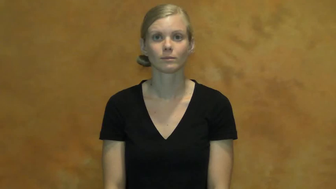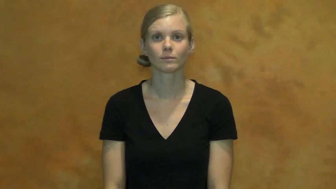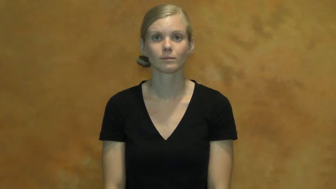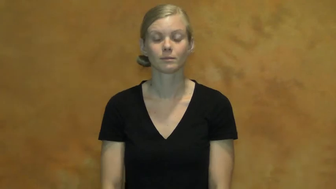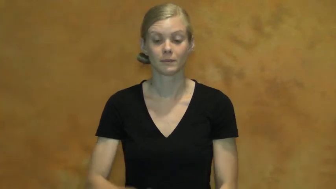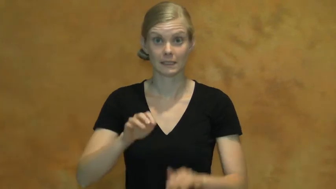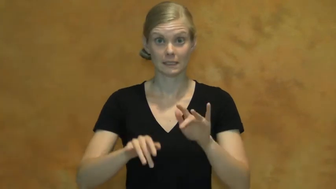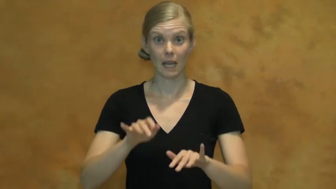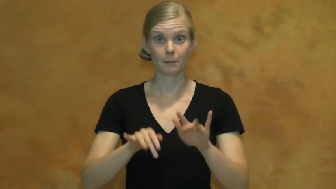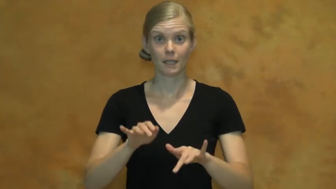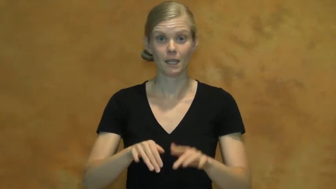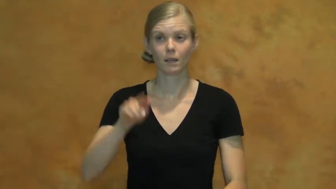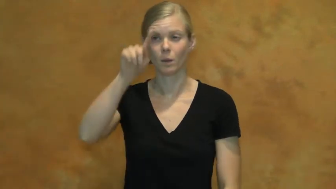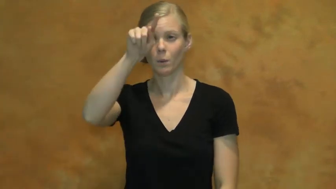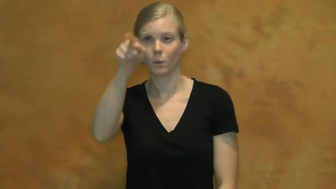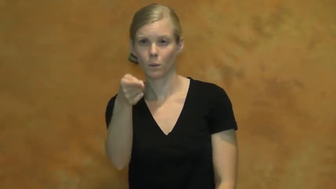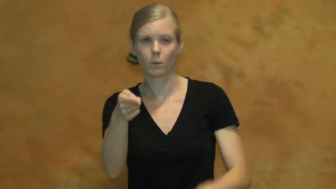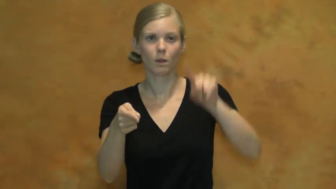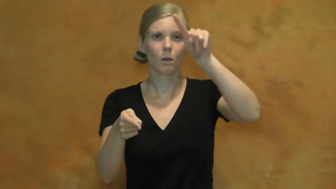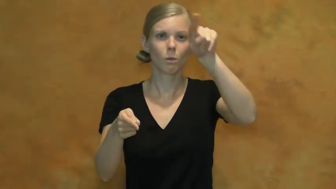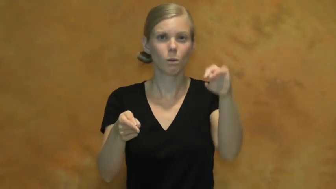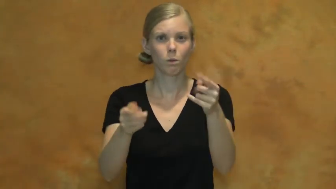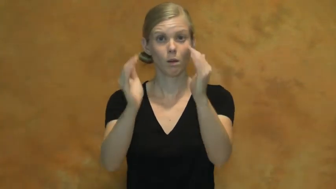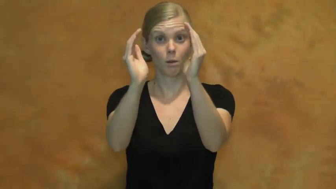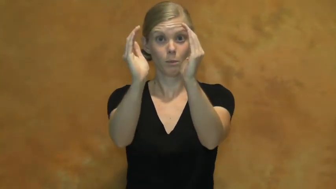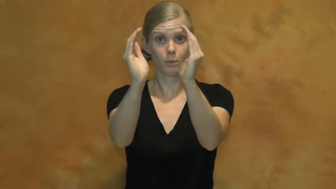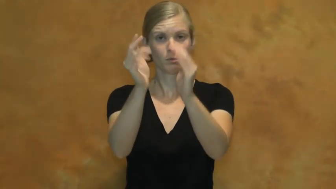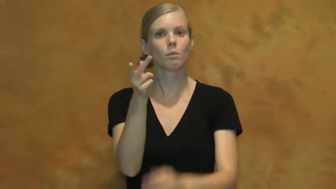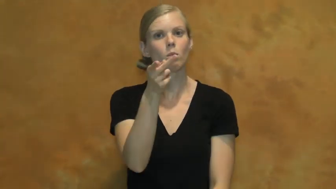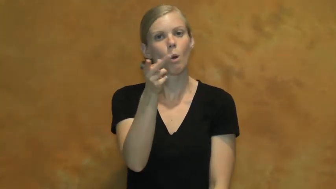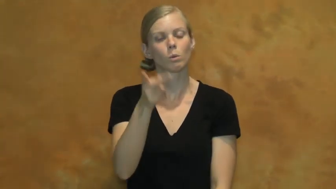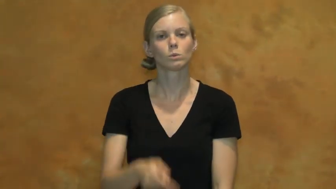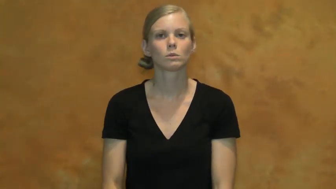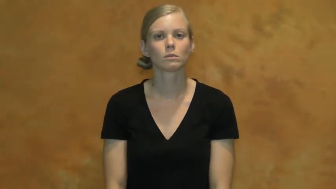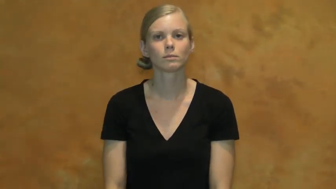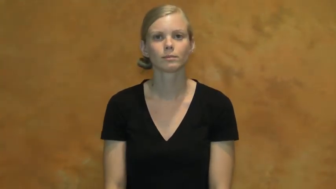parenthesis